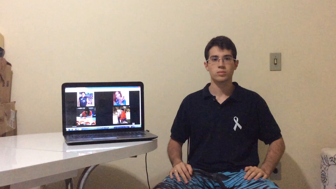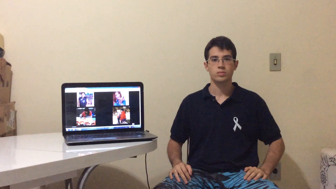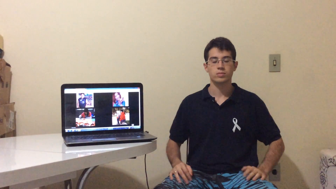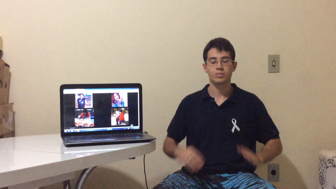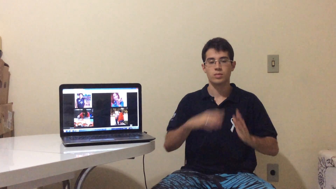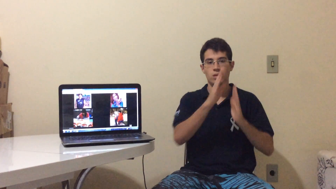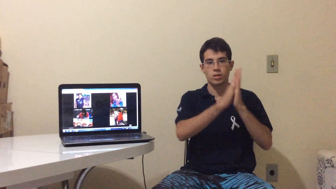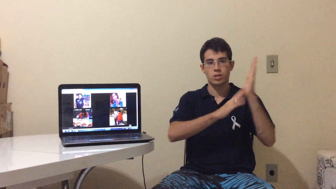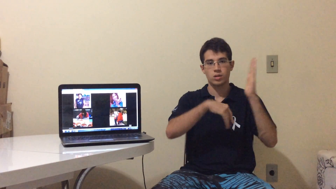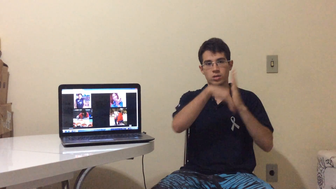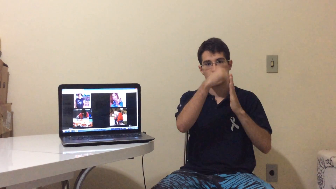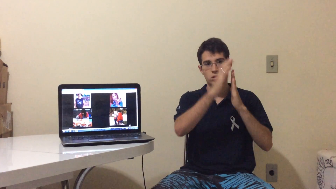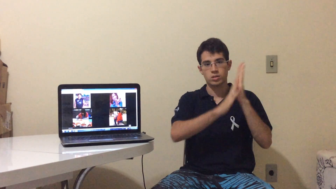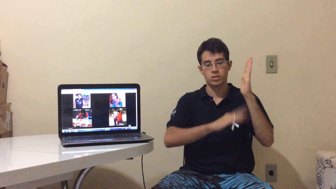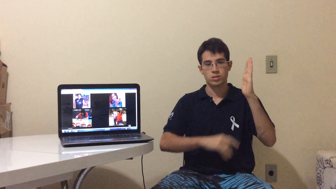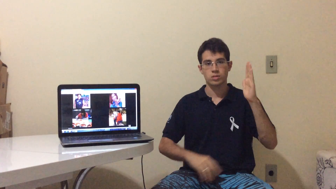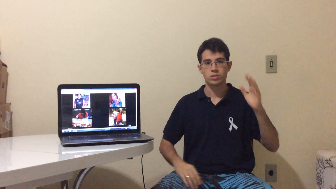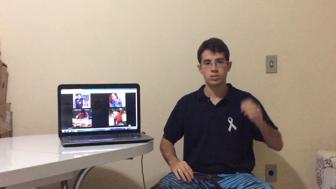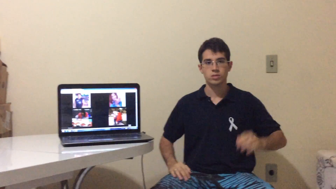artist